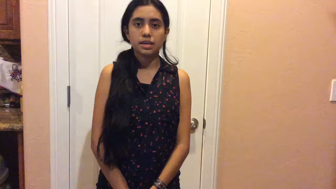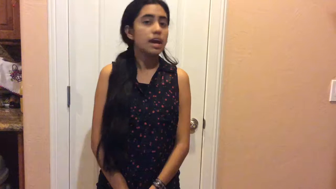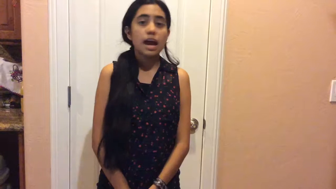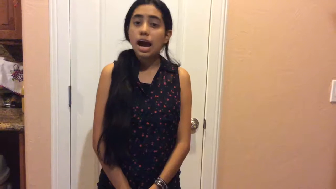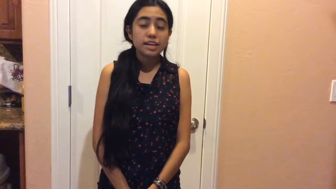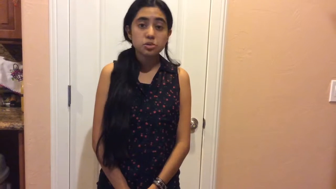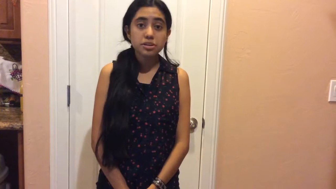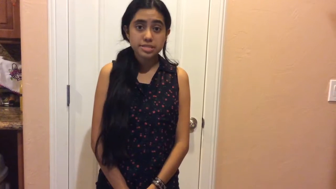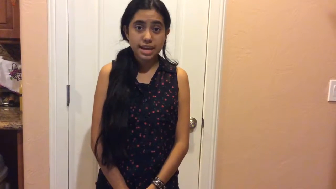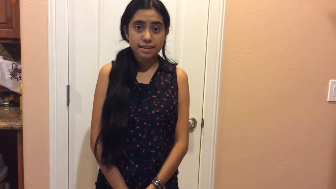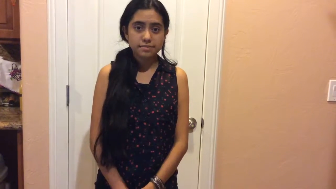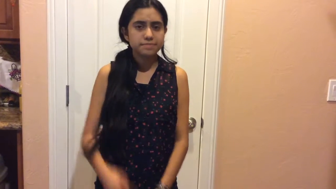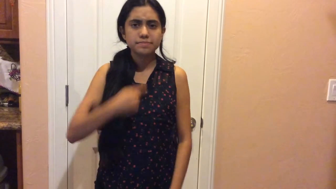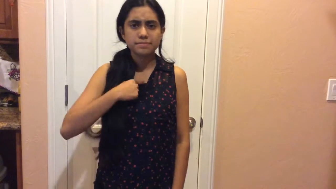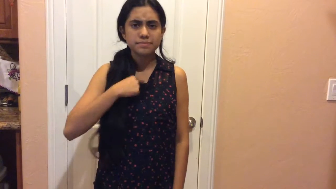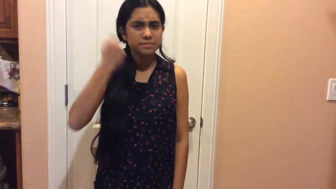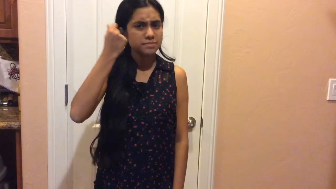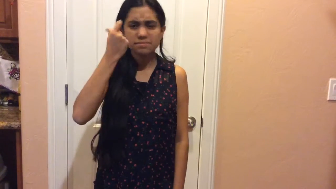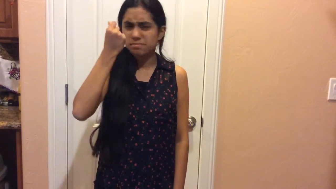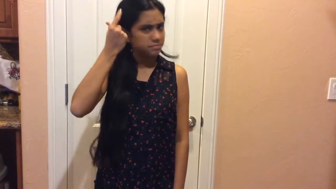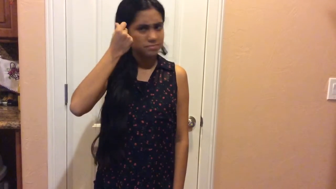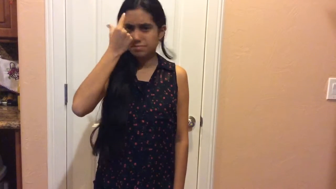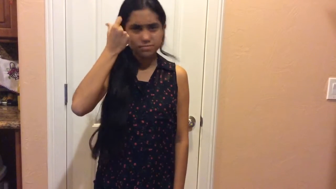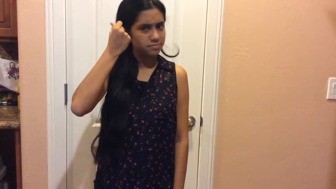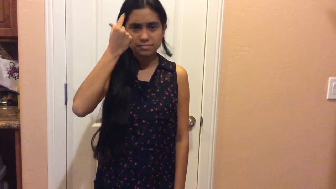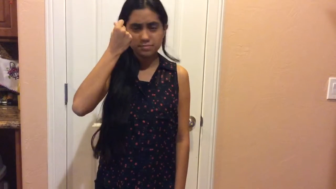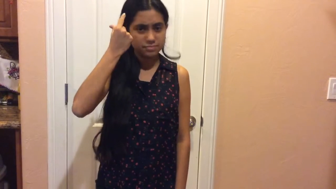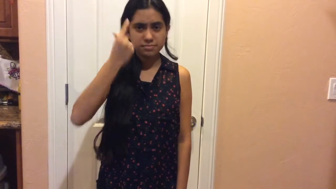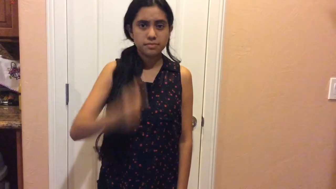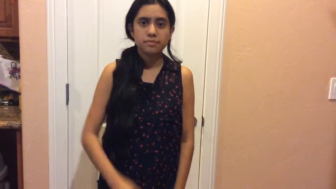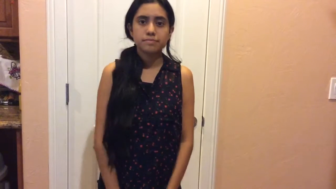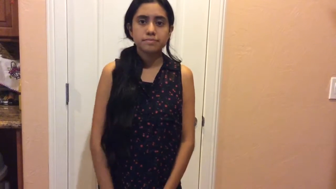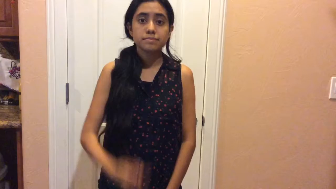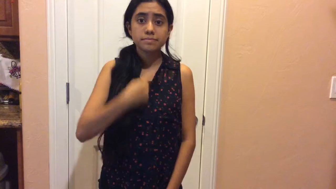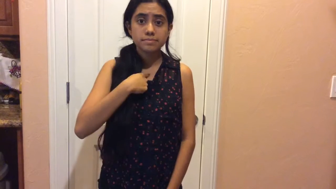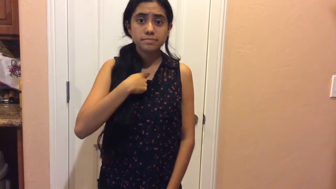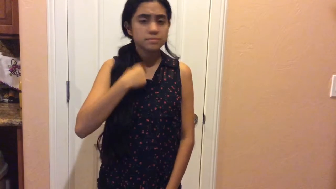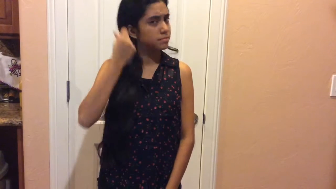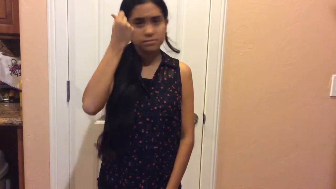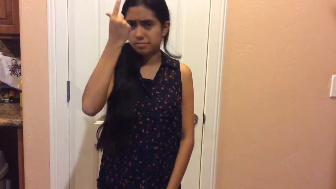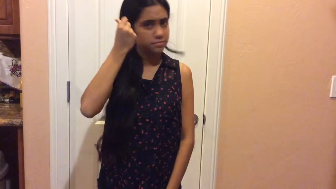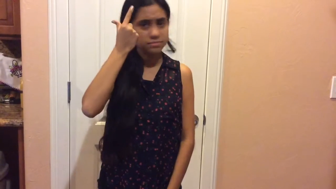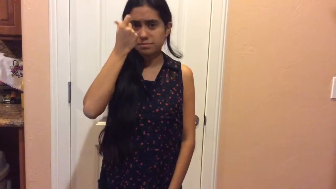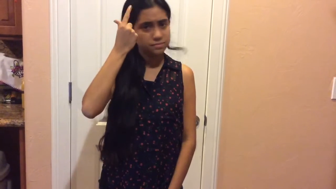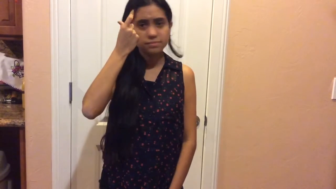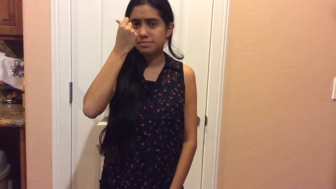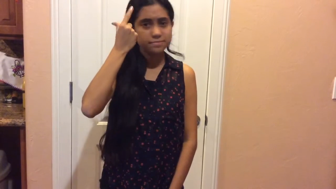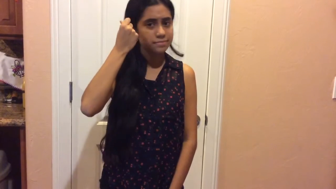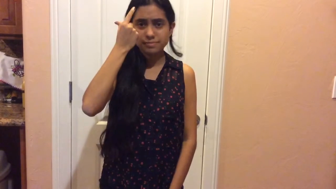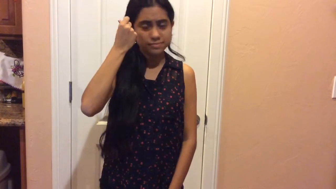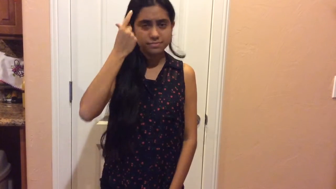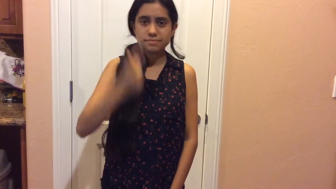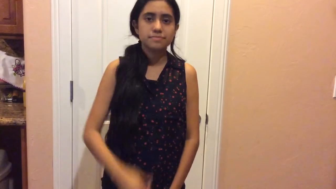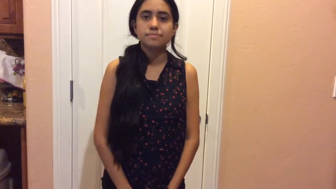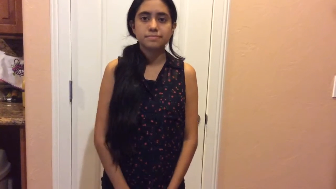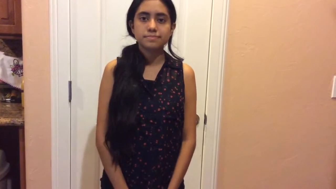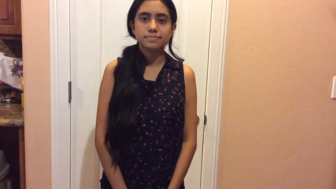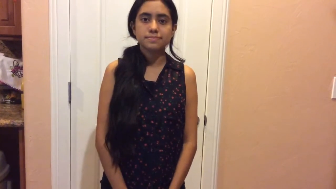I don't understand